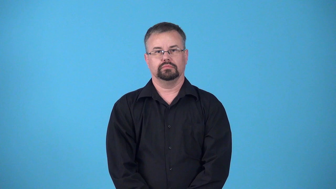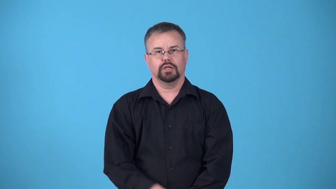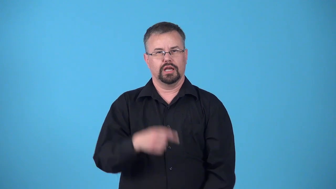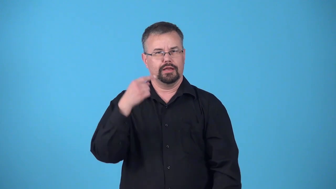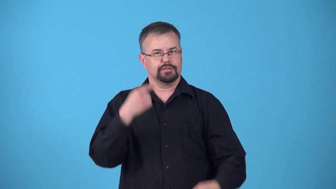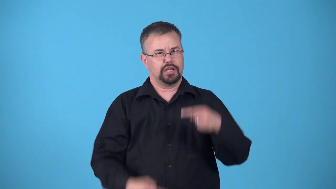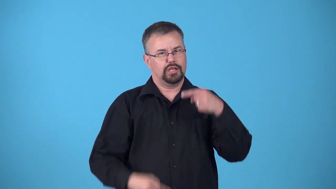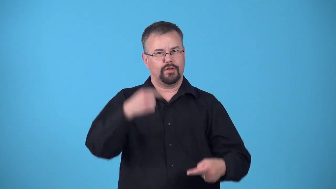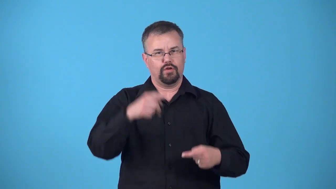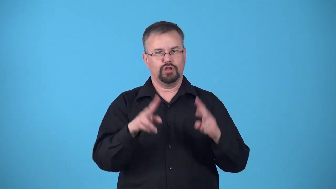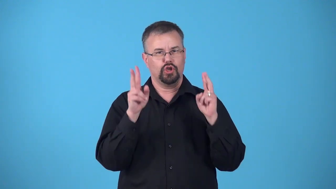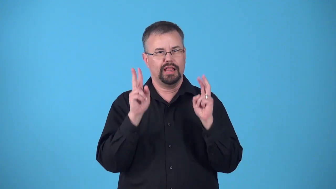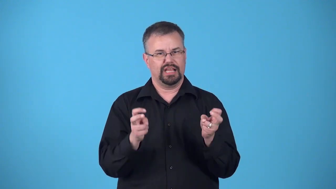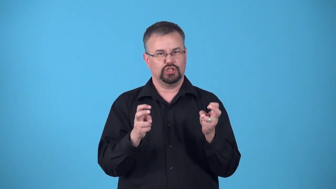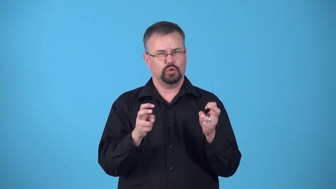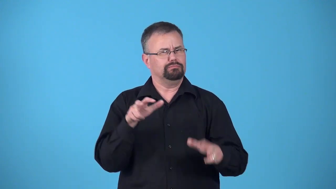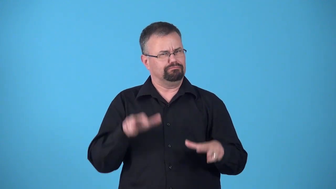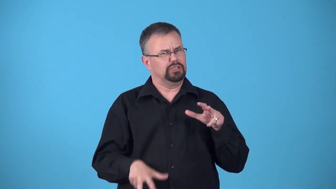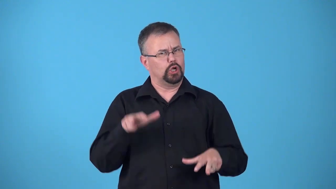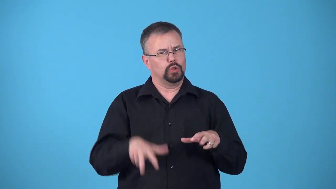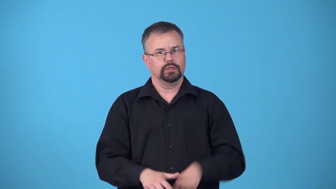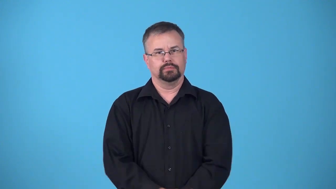hot potato topic